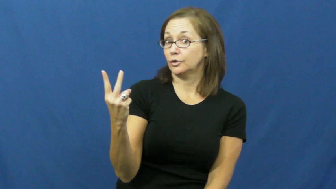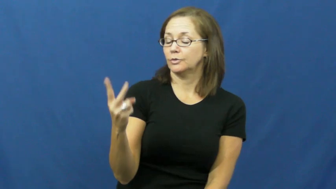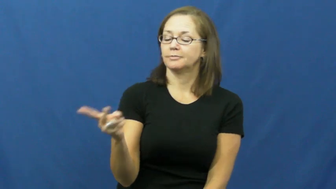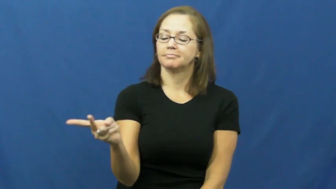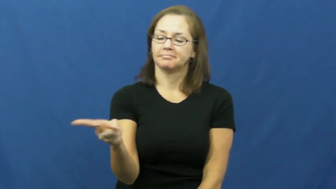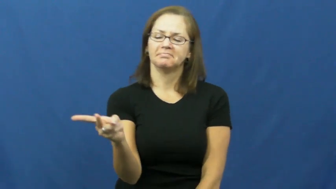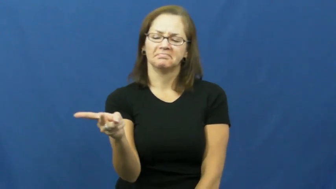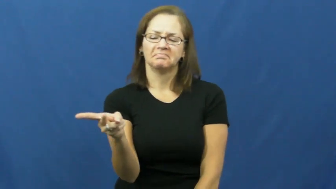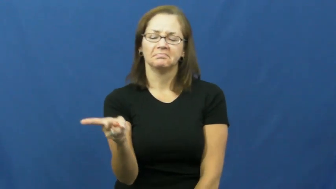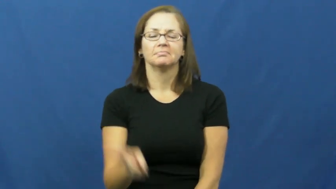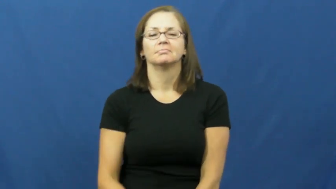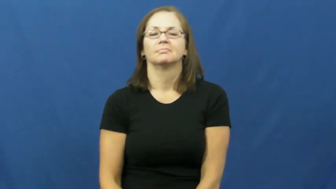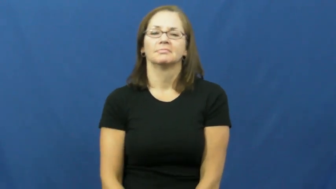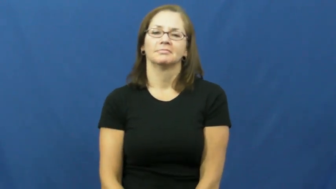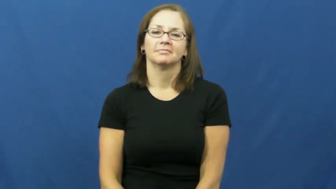you,us,them